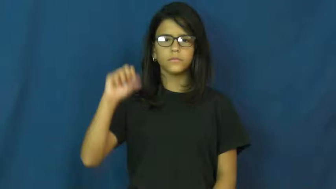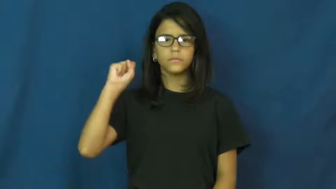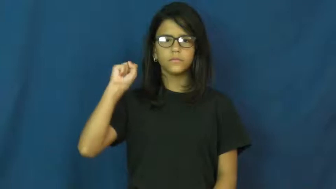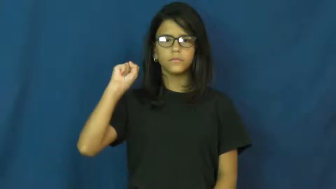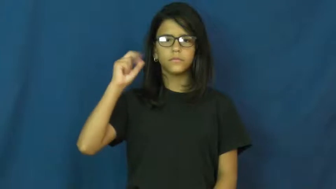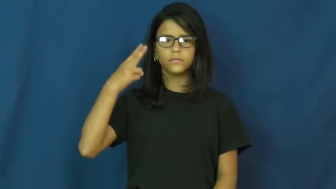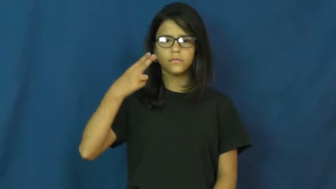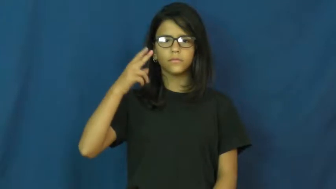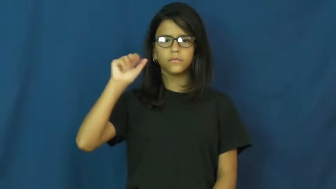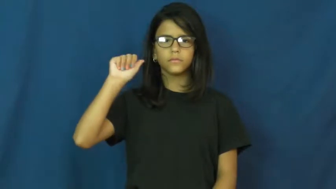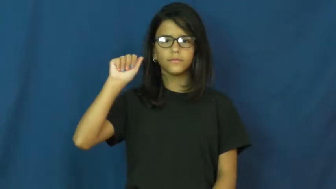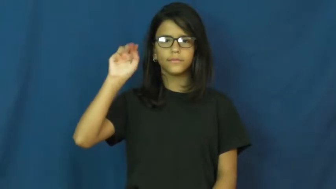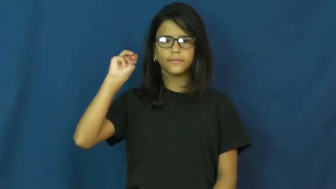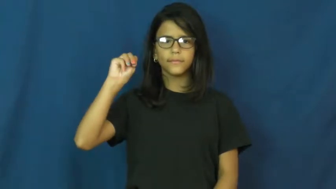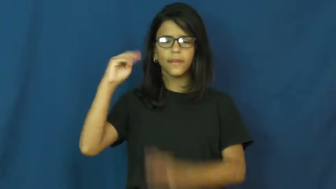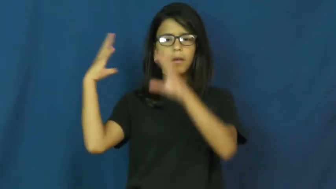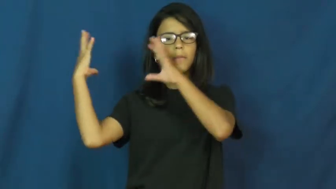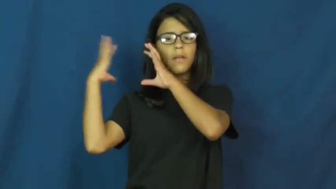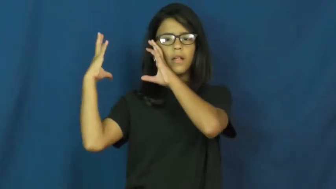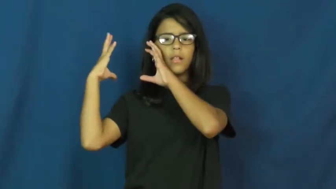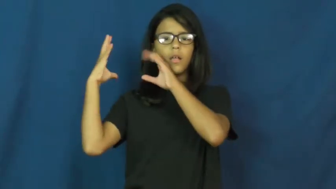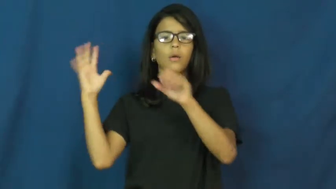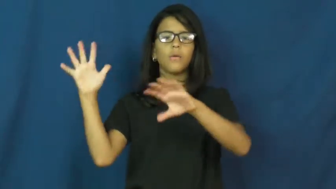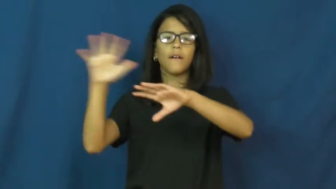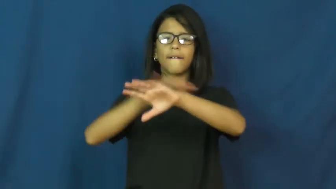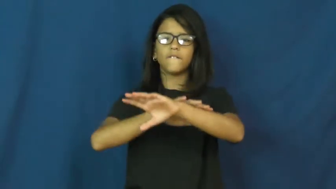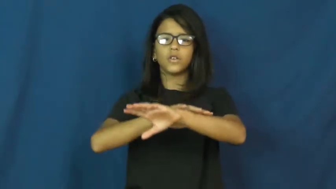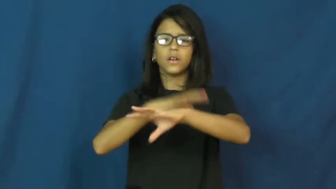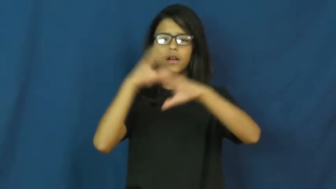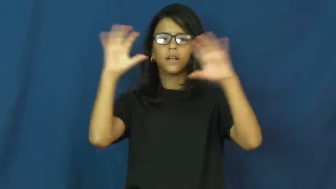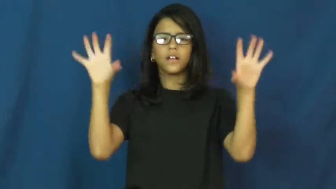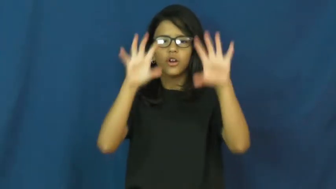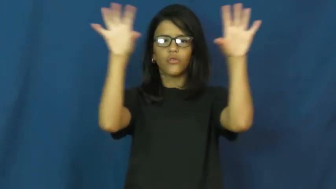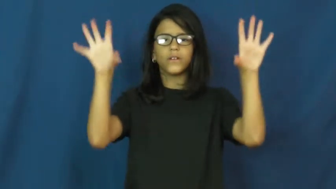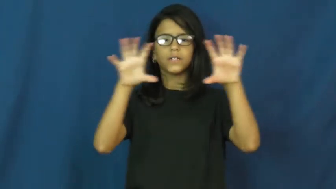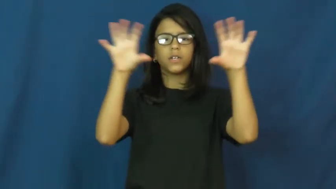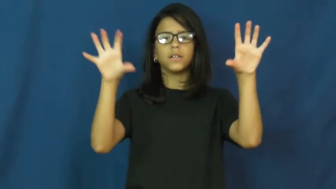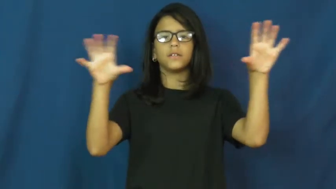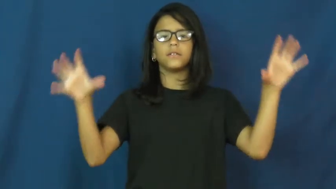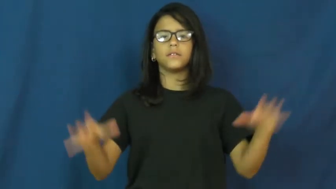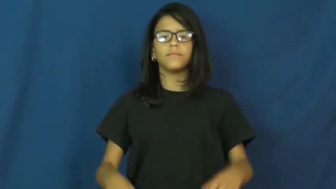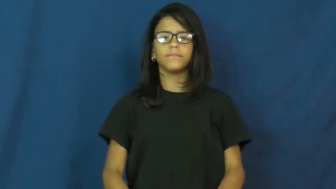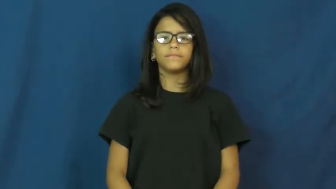sham-pillow